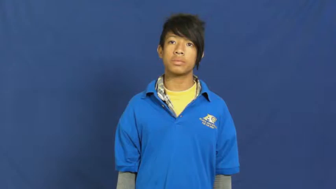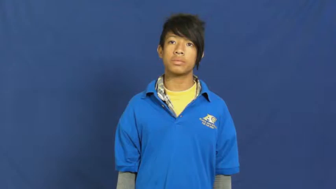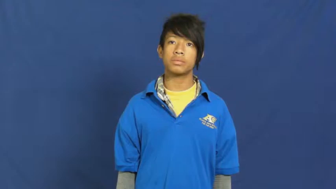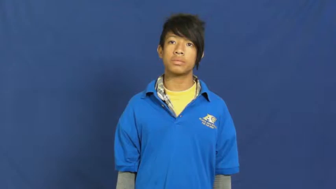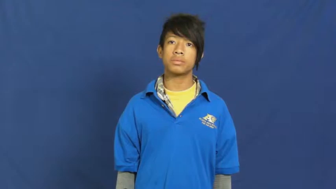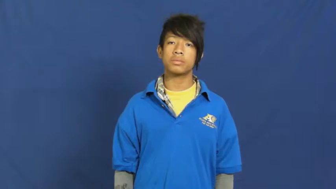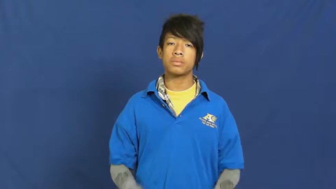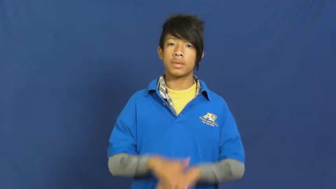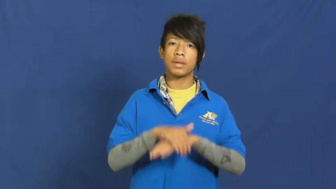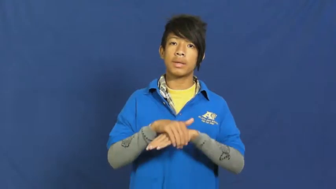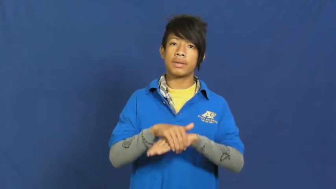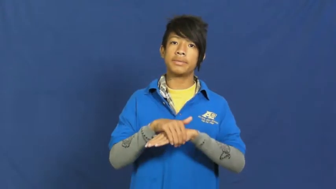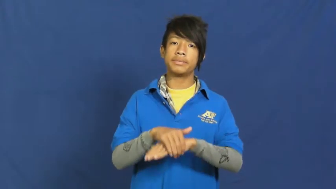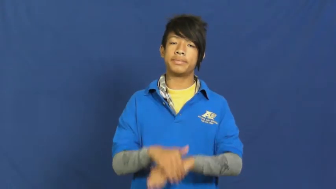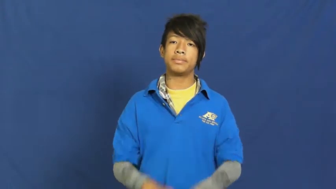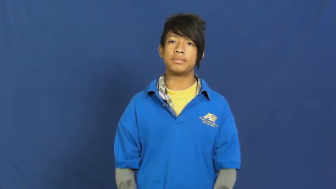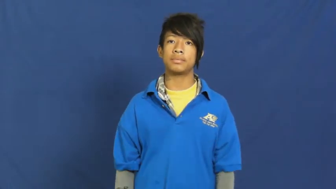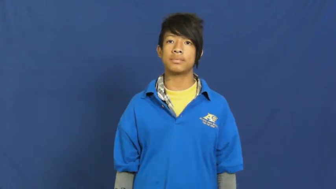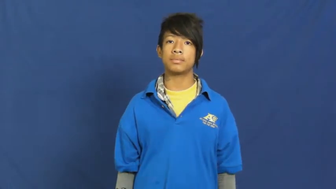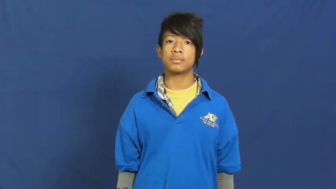english